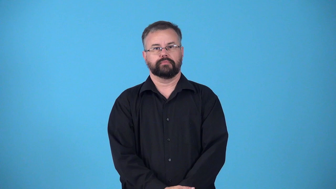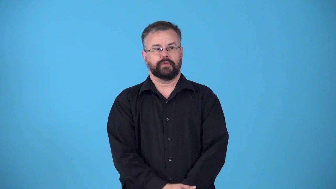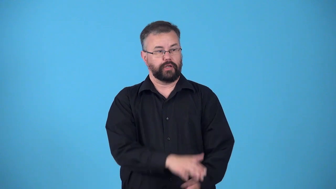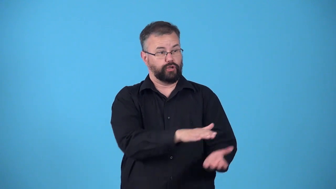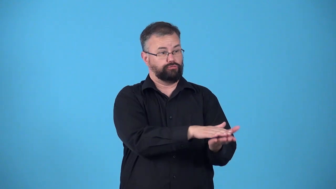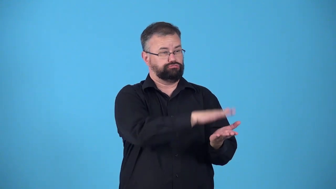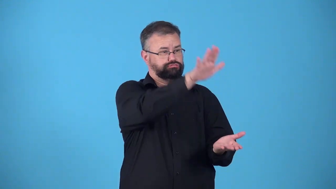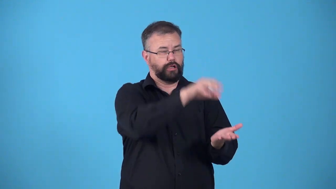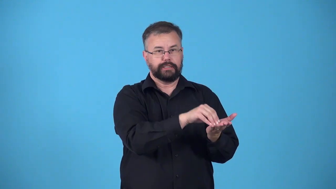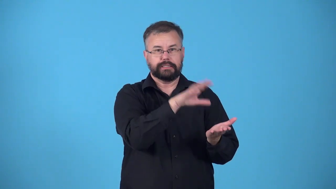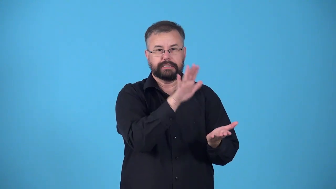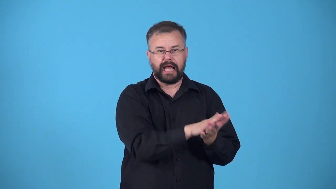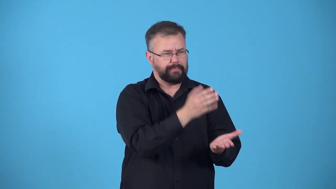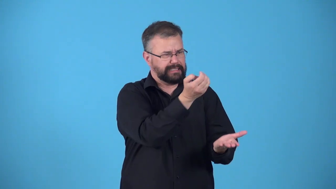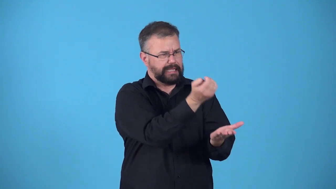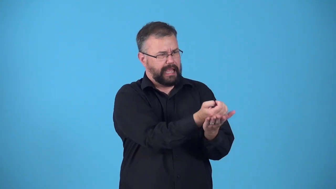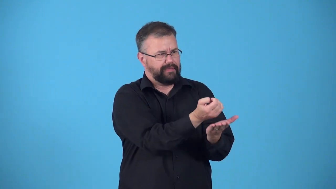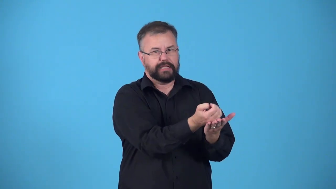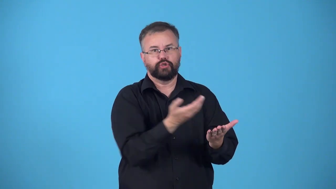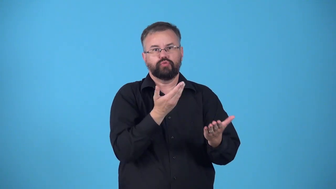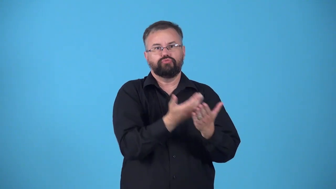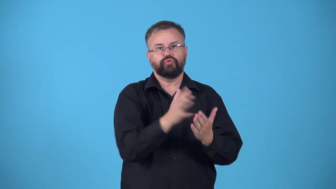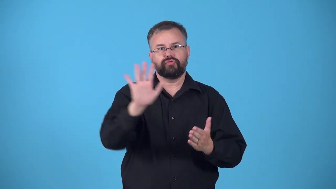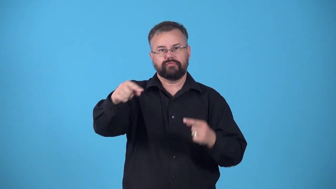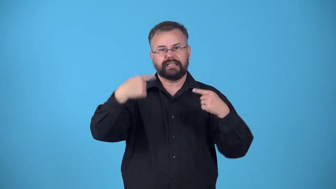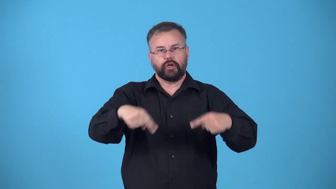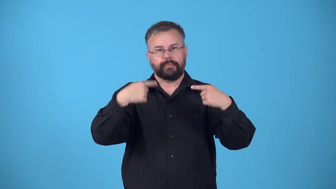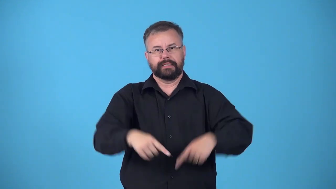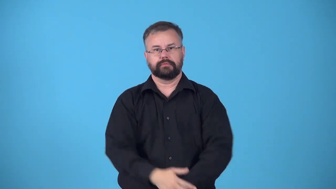fuel